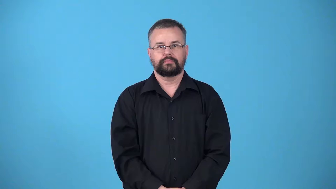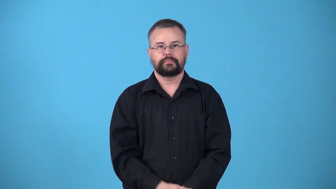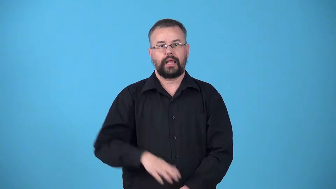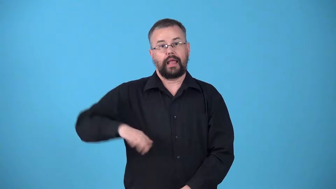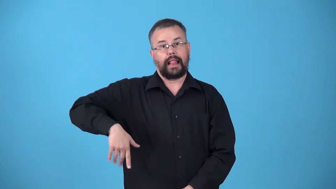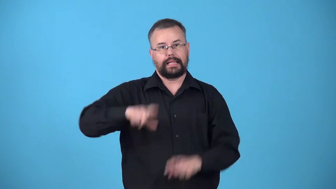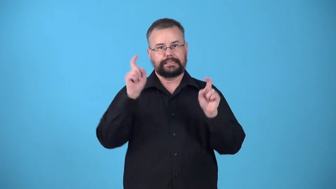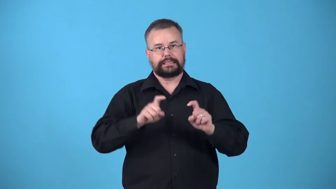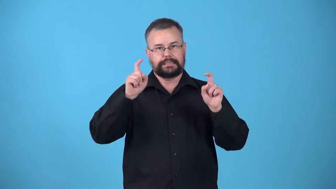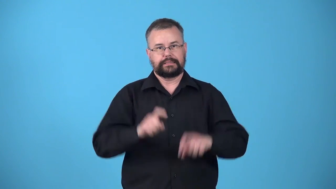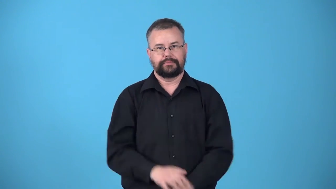untested